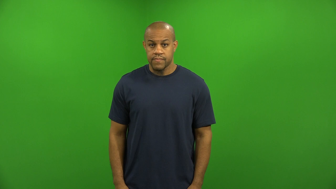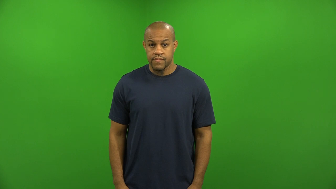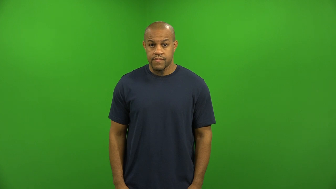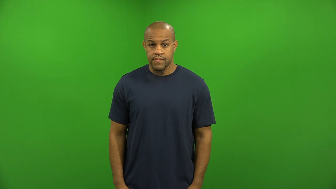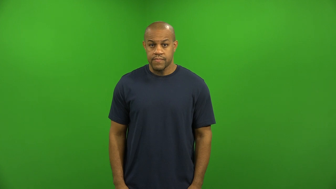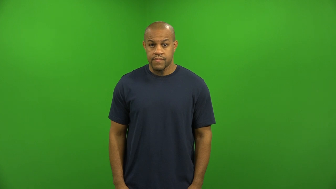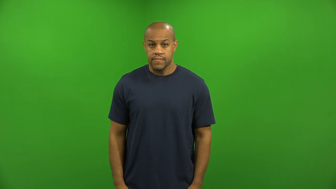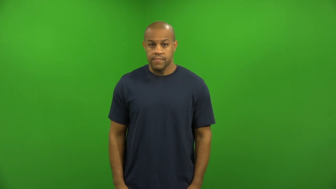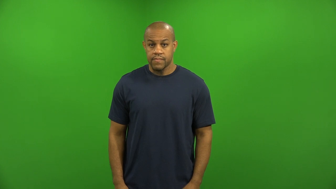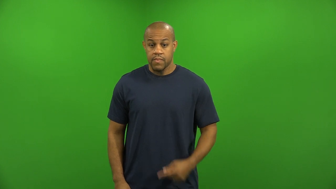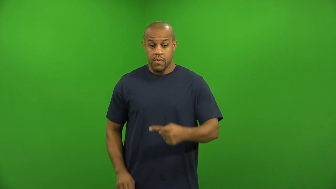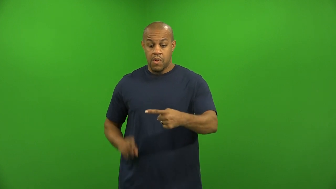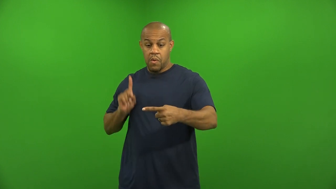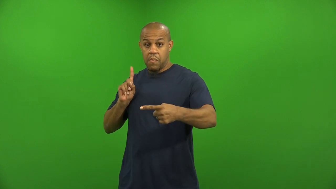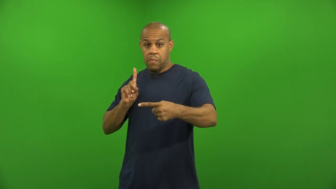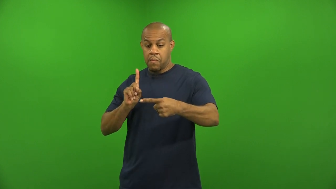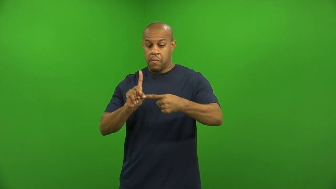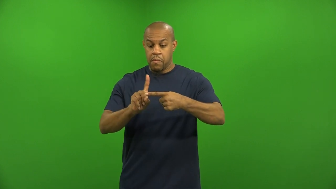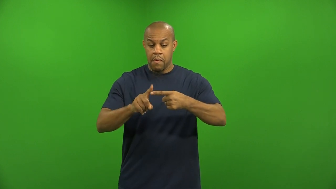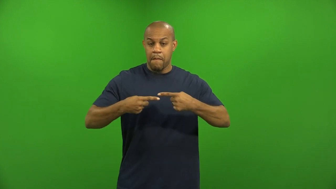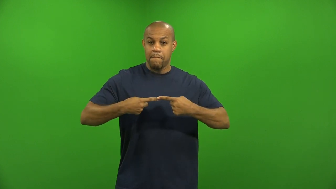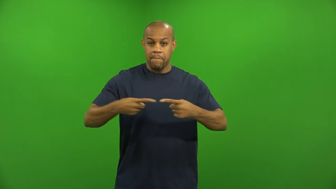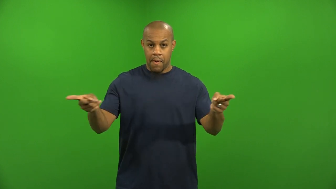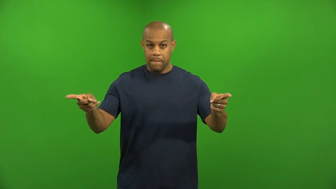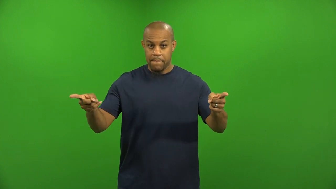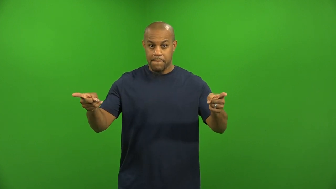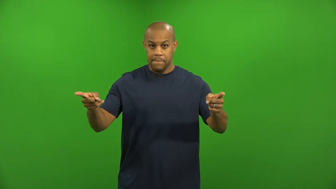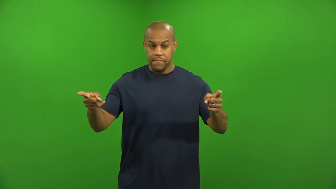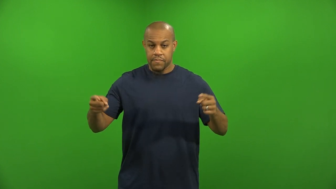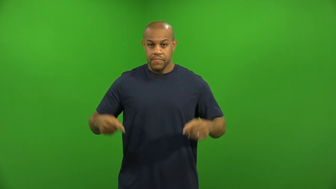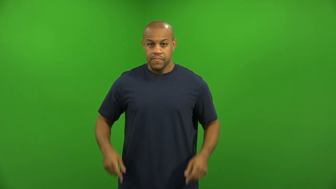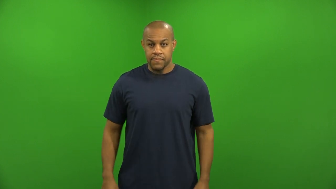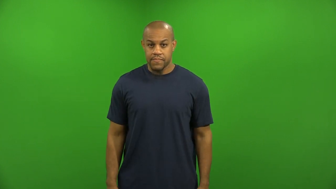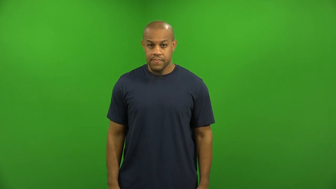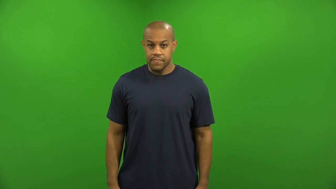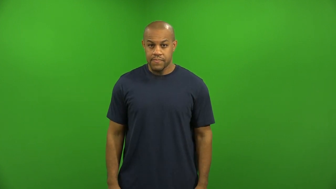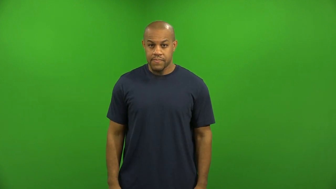Break tape